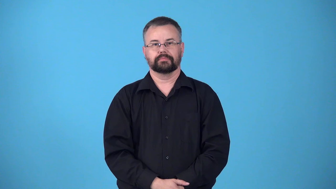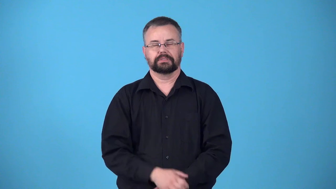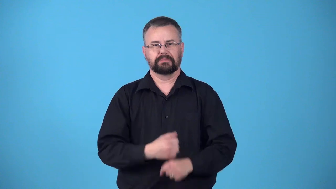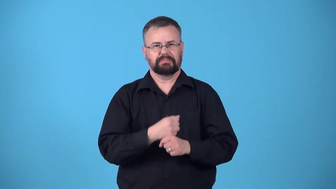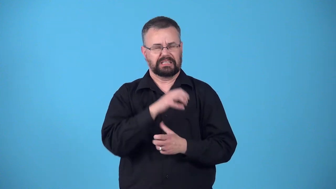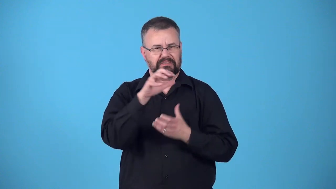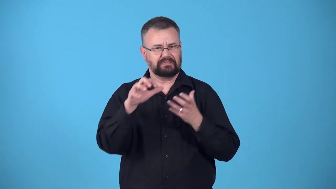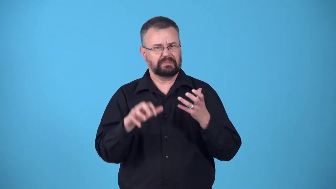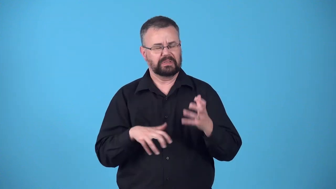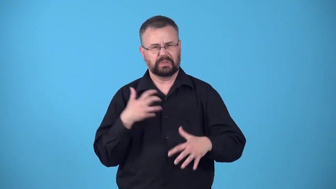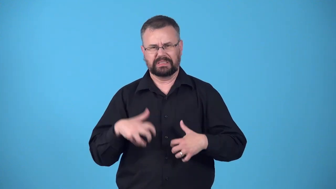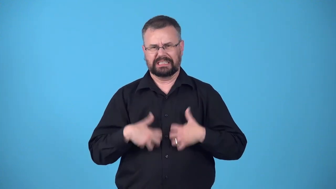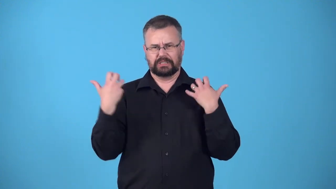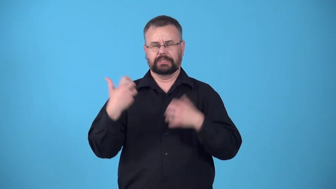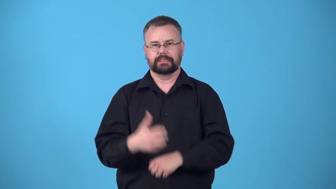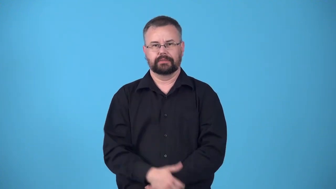driving me crazy